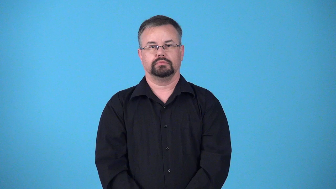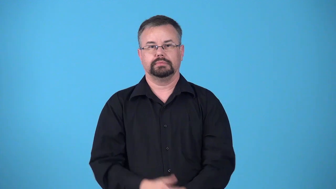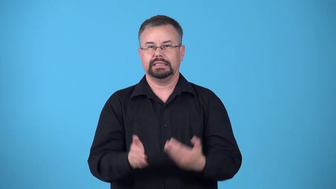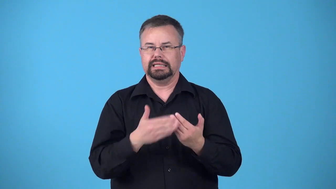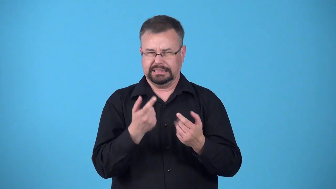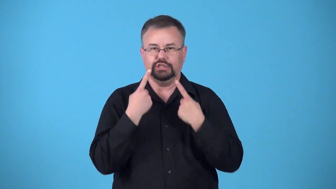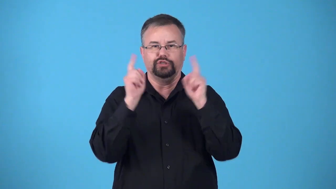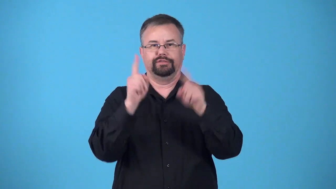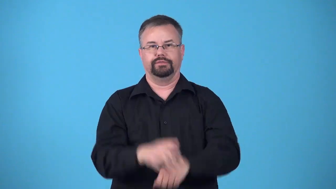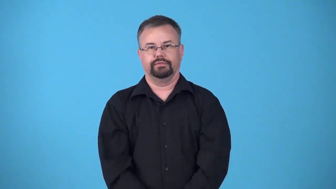low hanging fruit